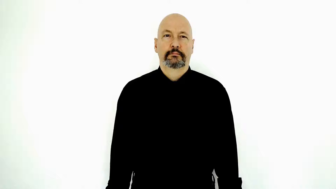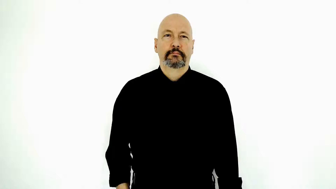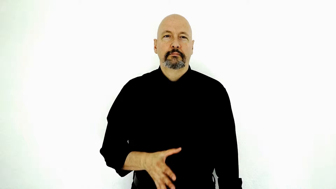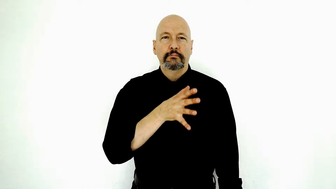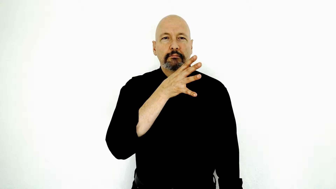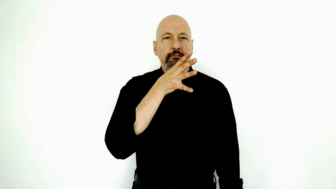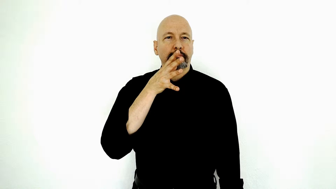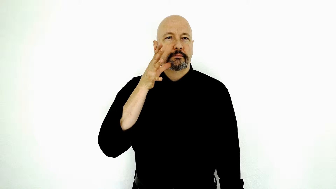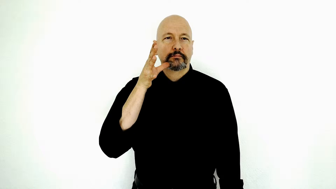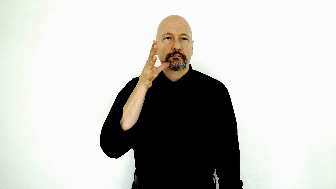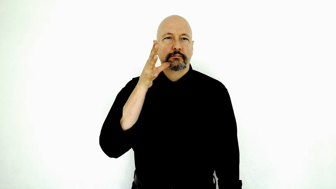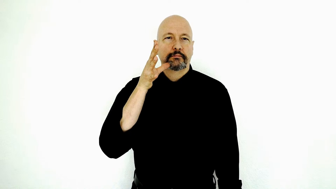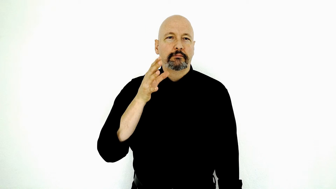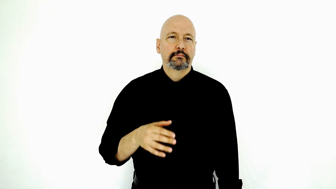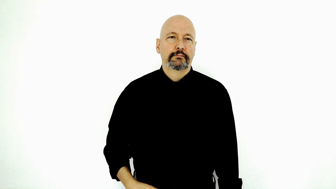FARM-[upright-version]